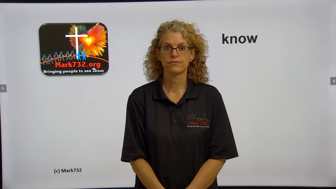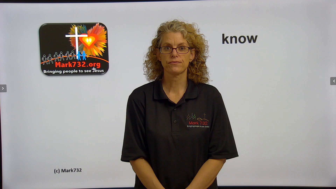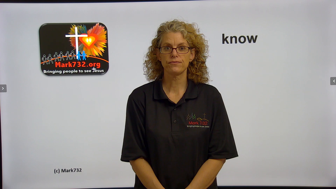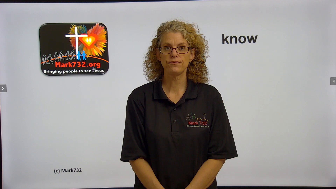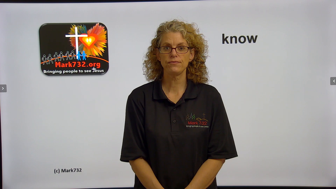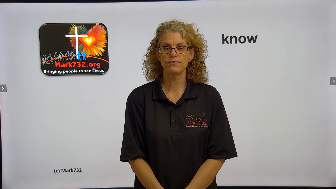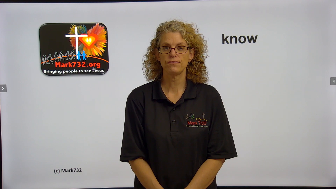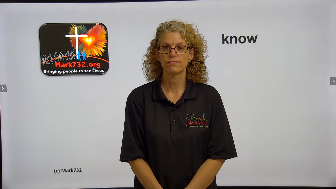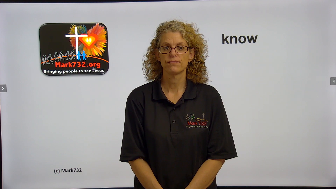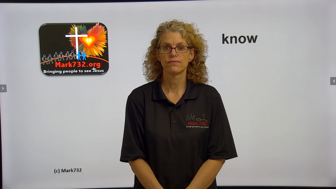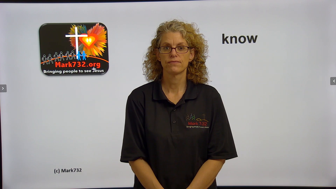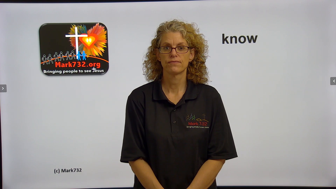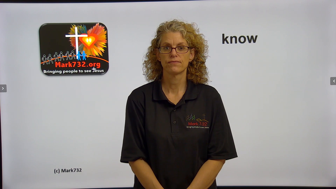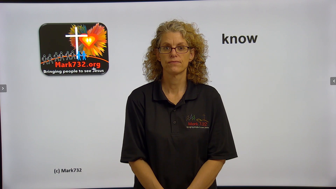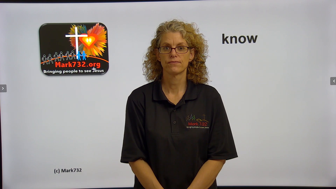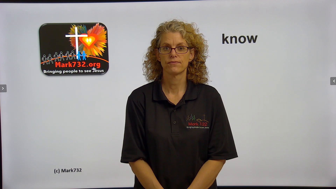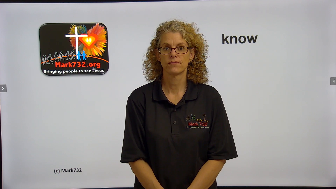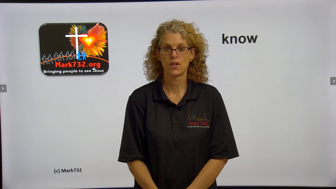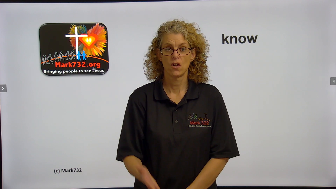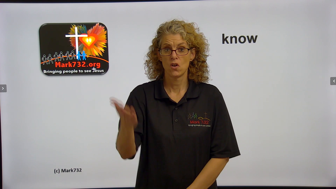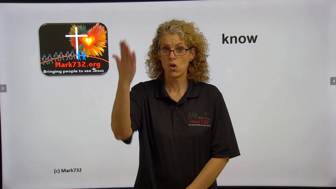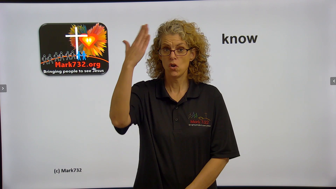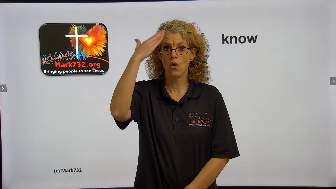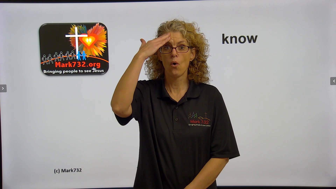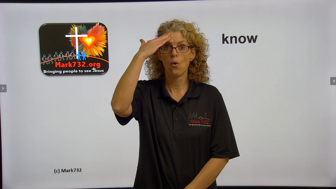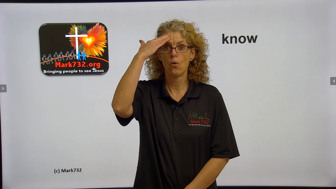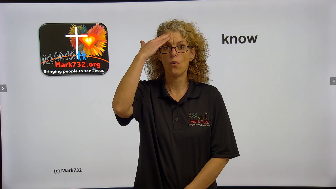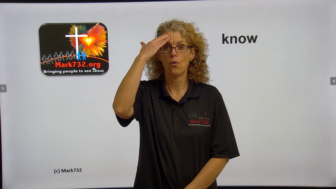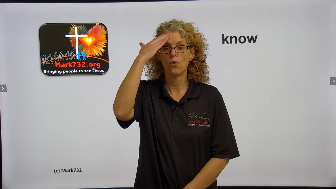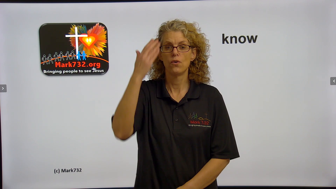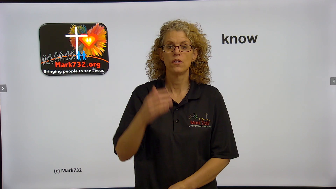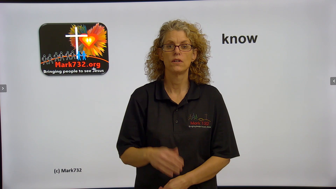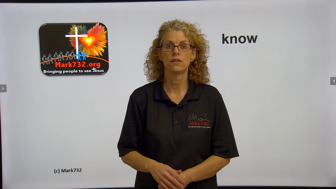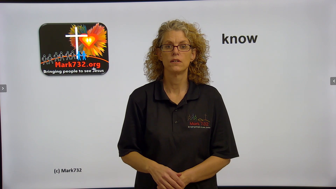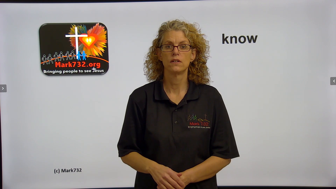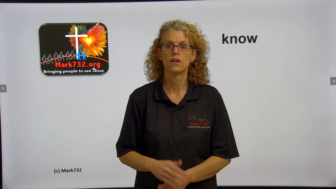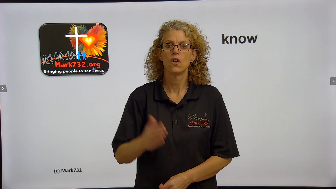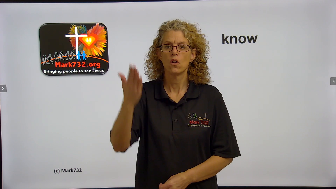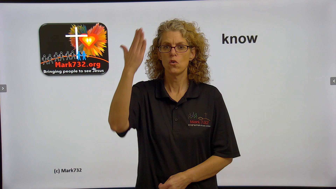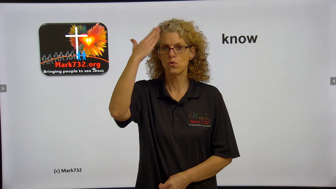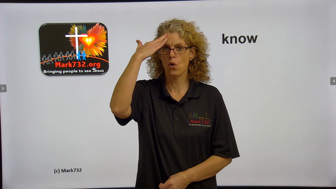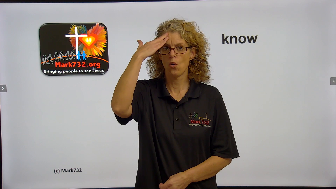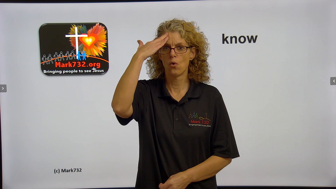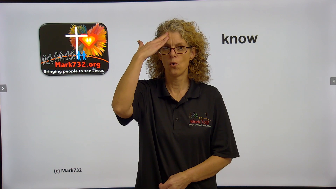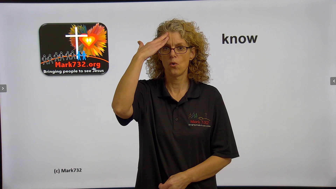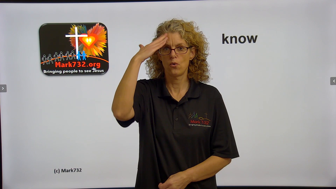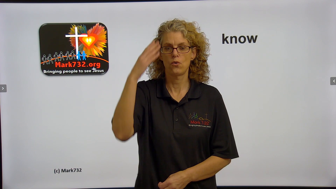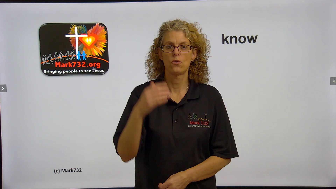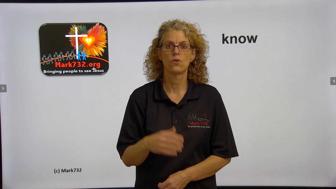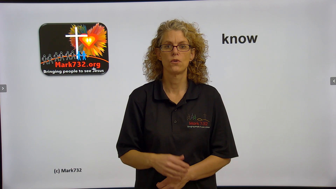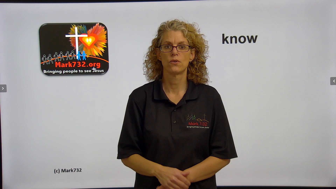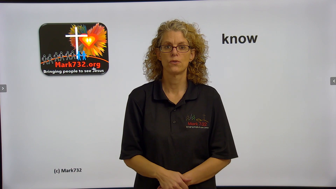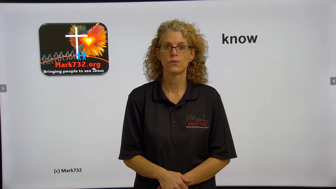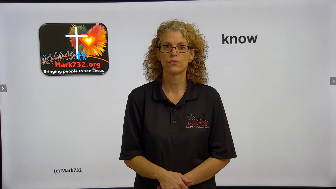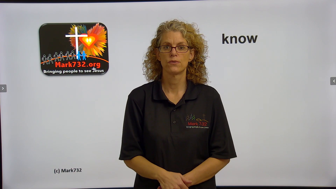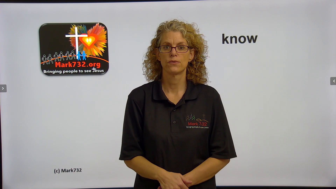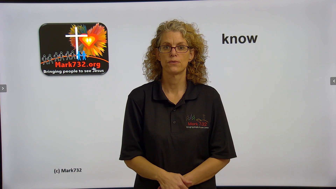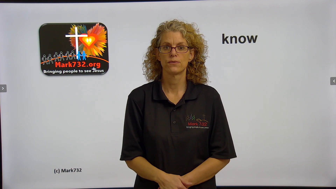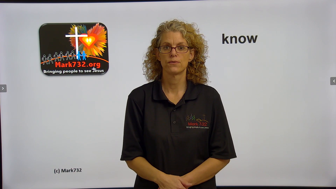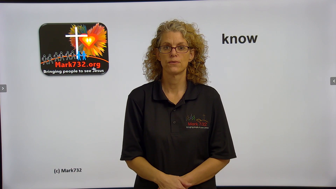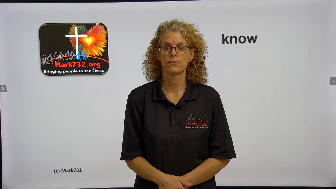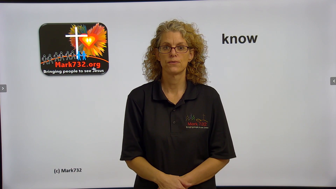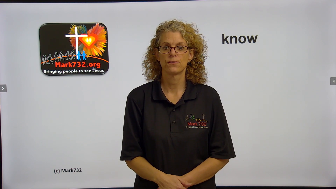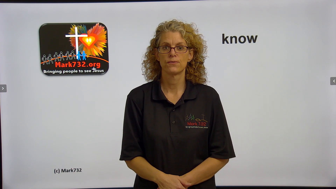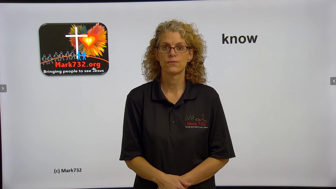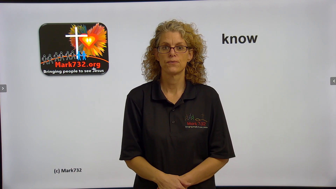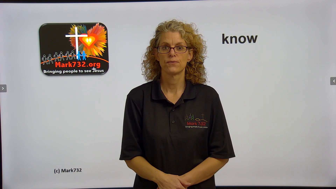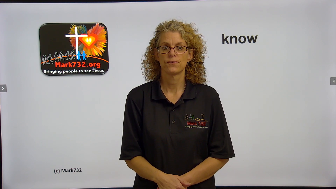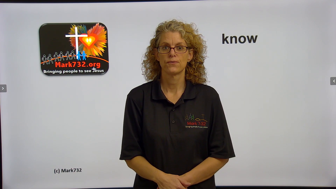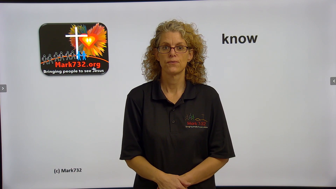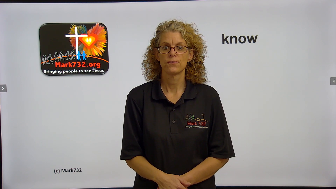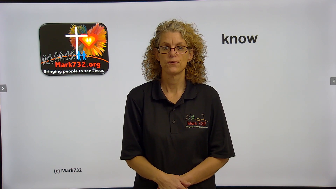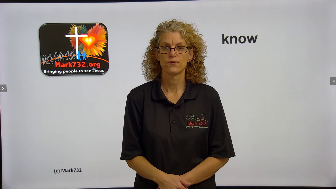know